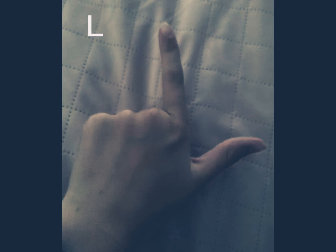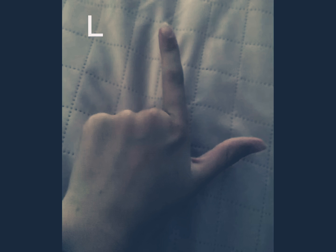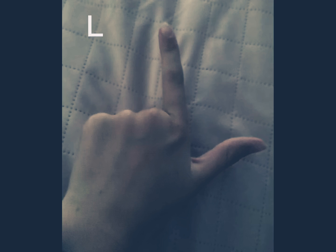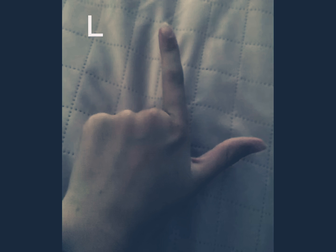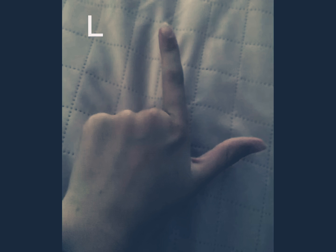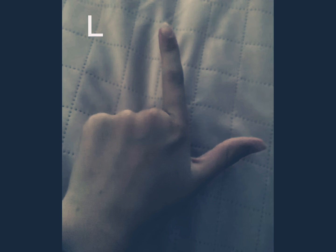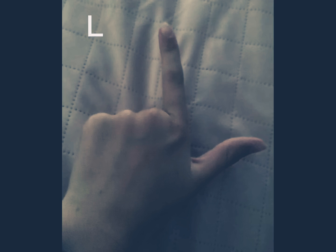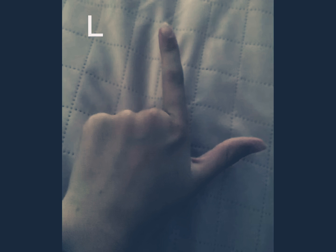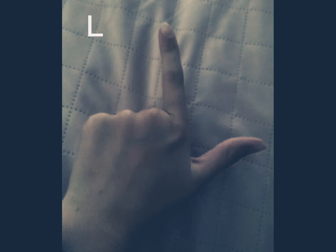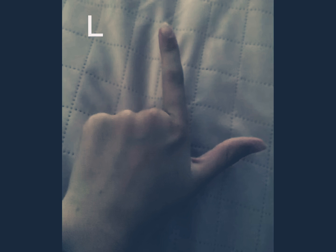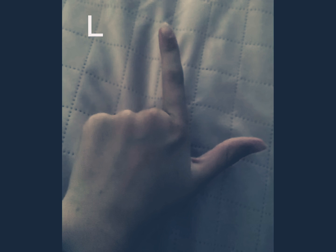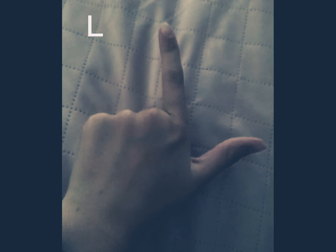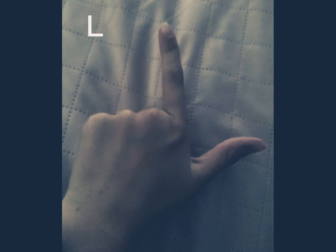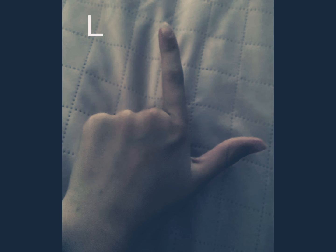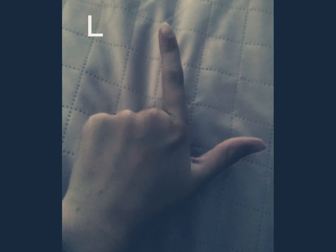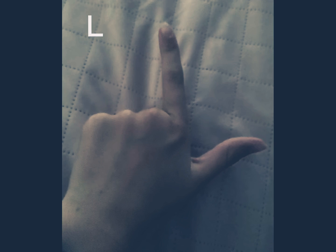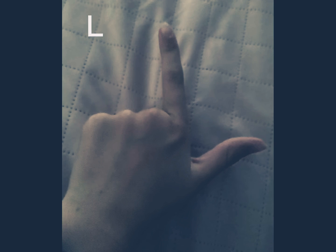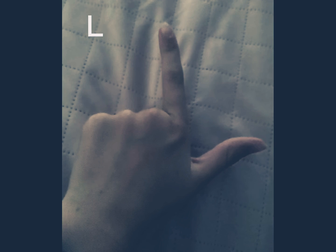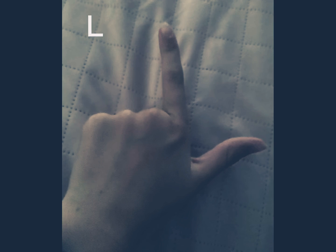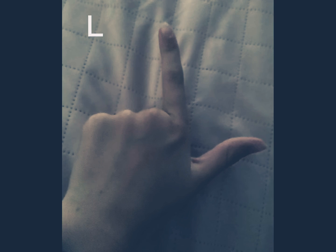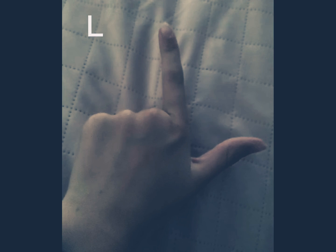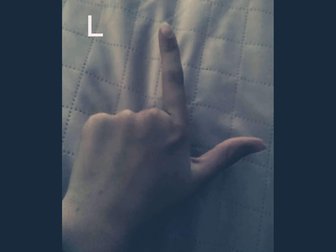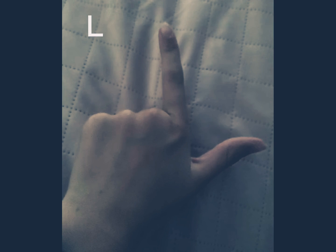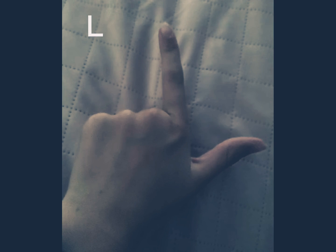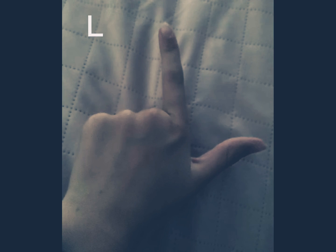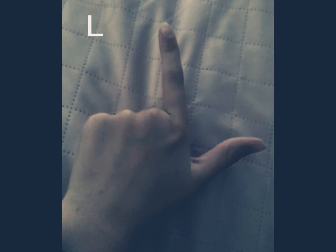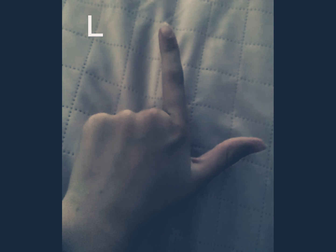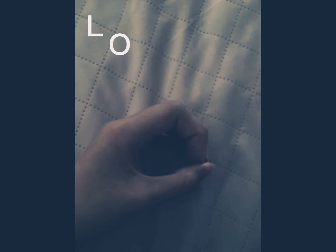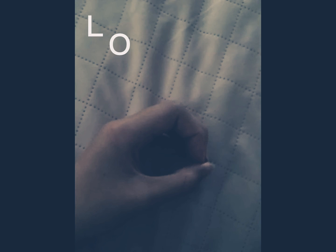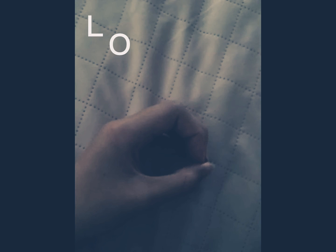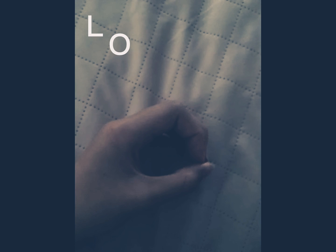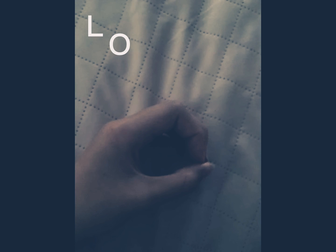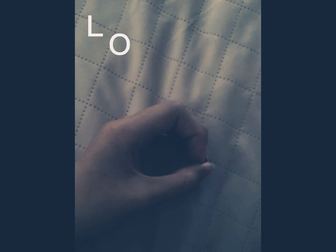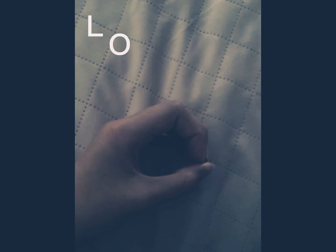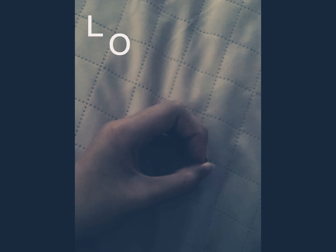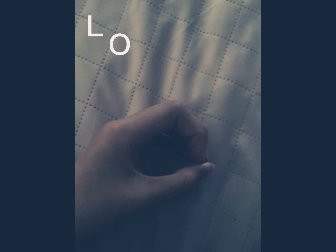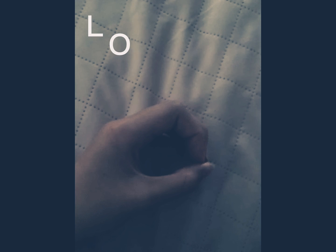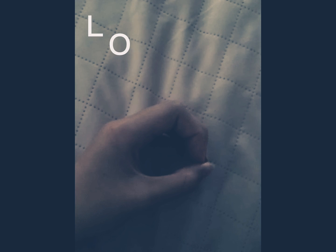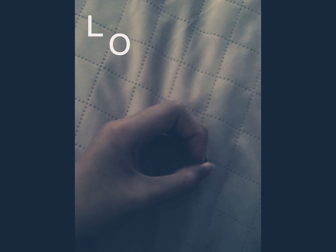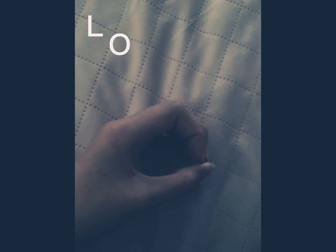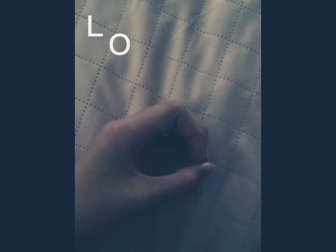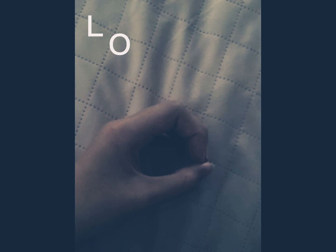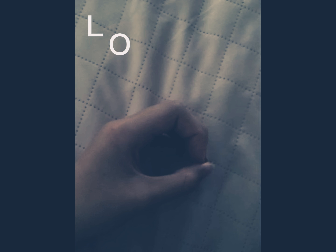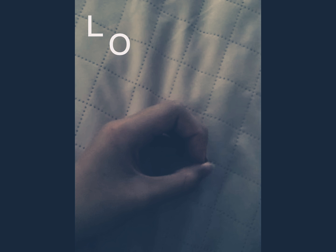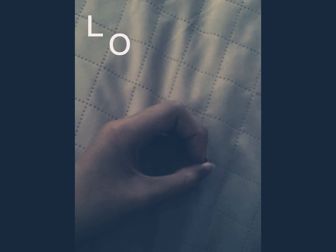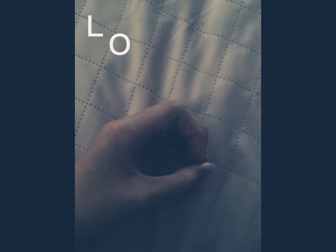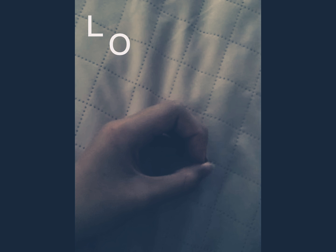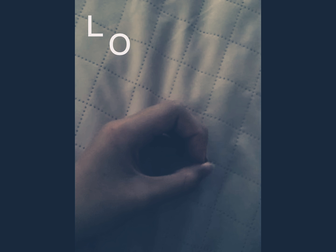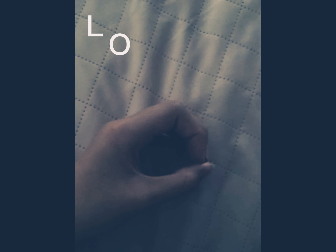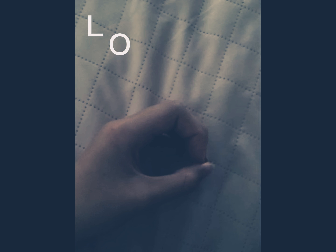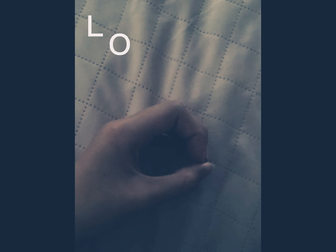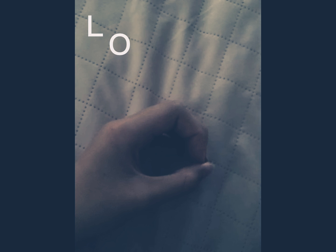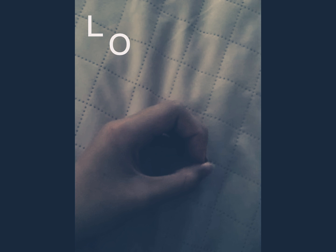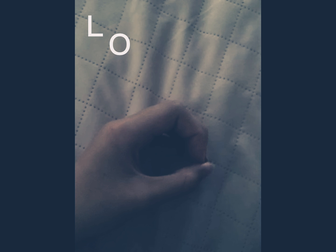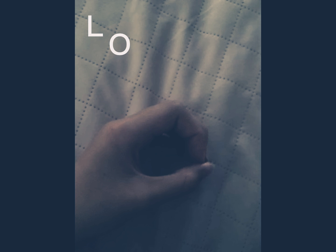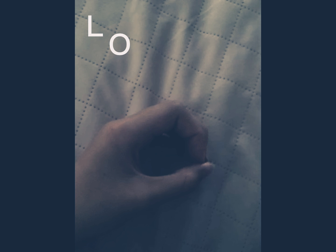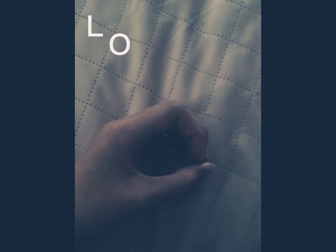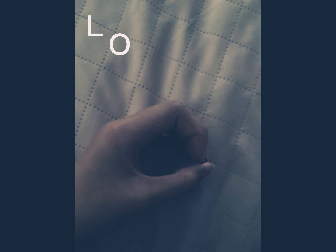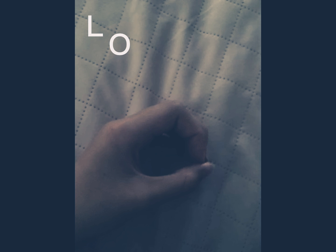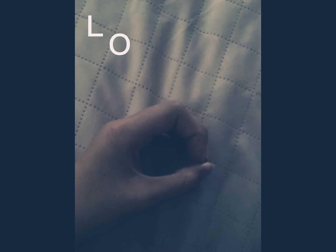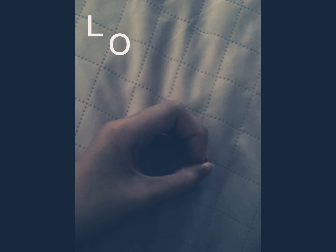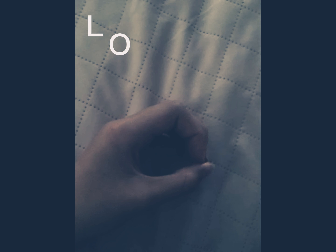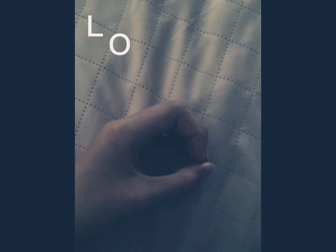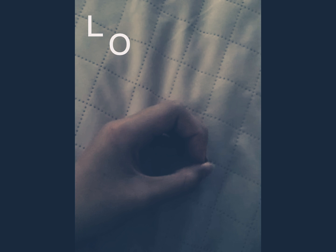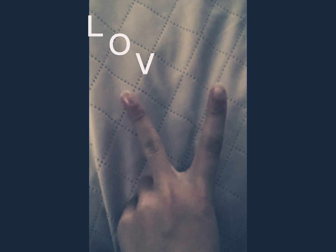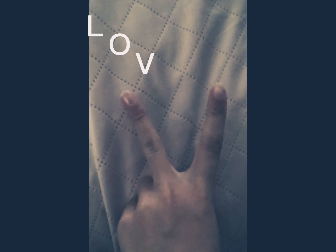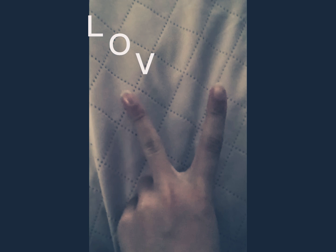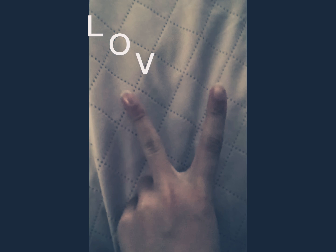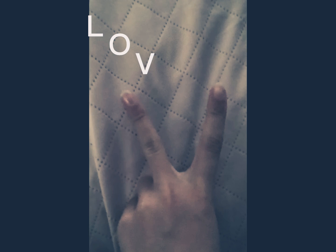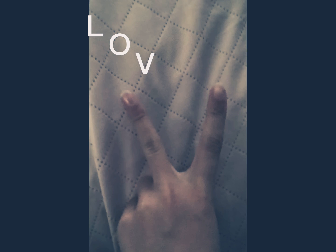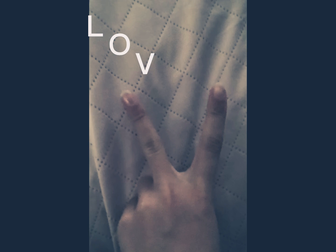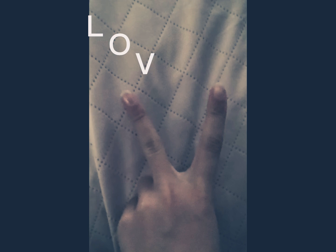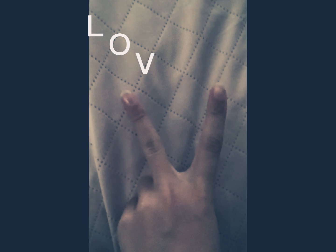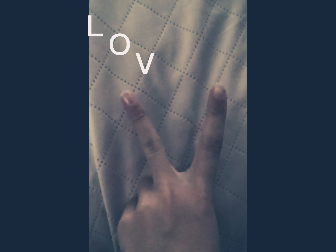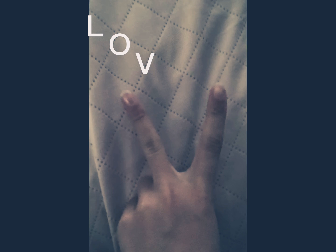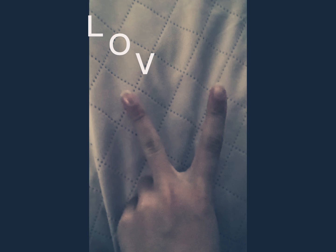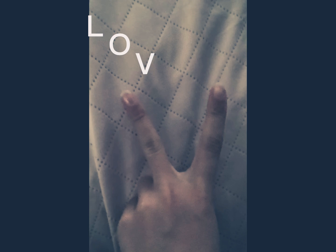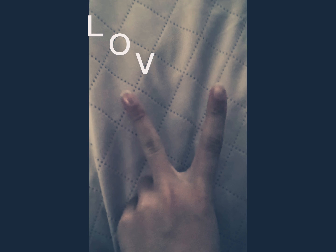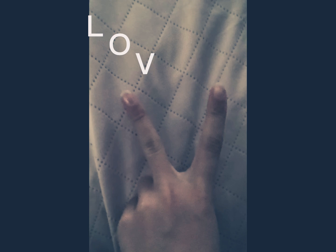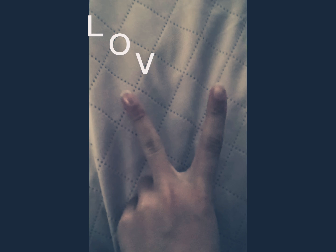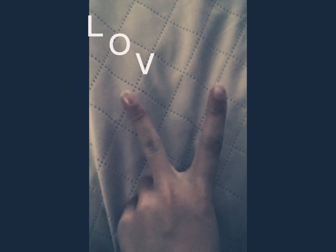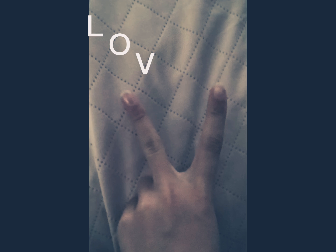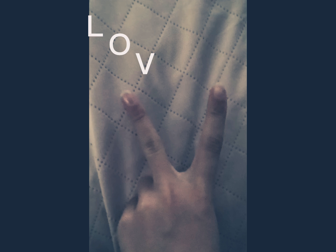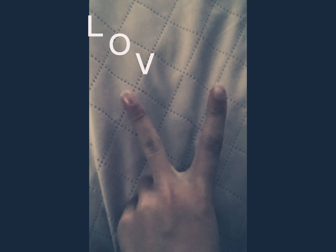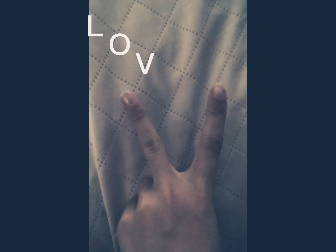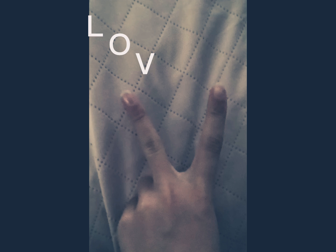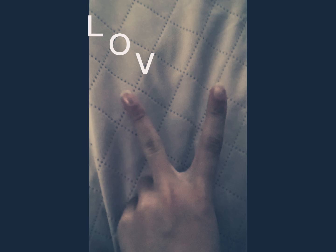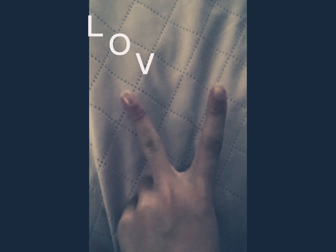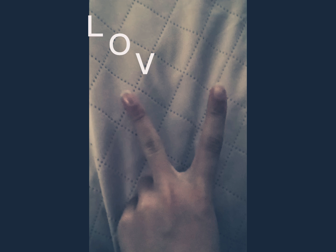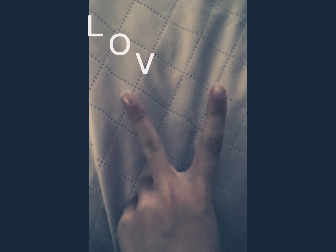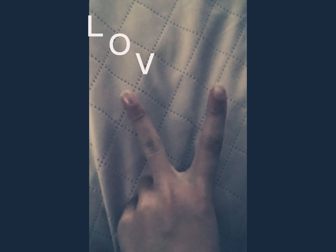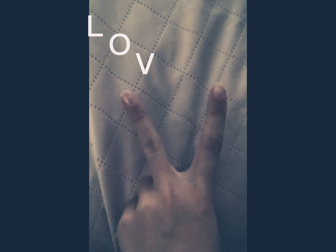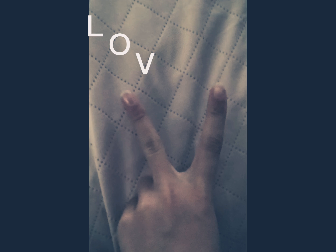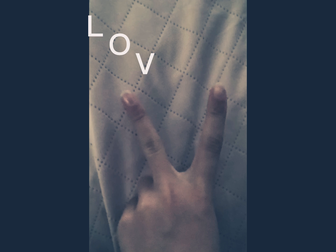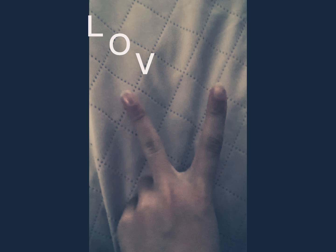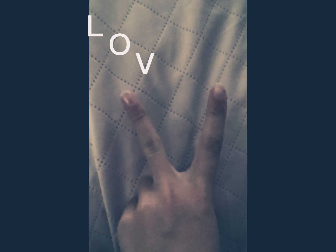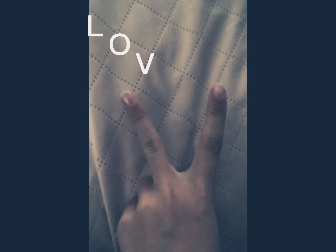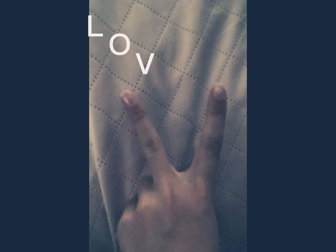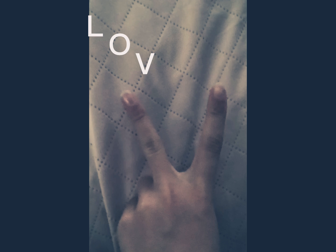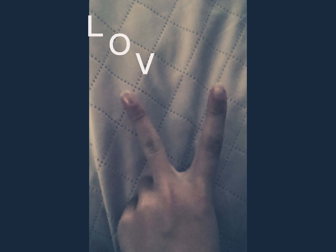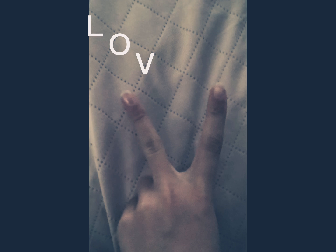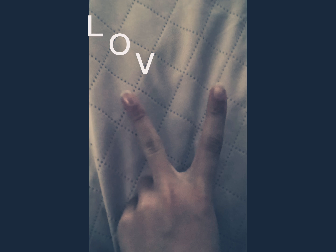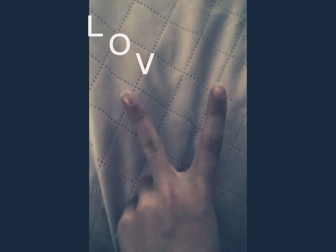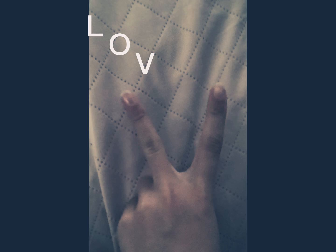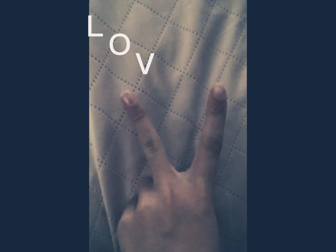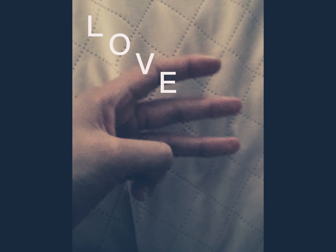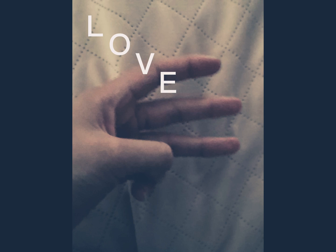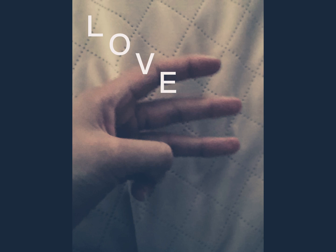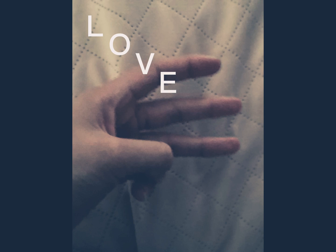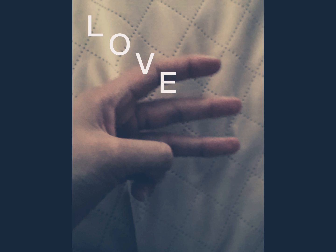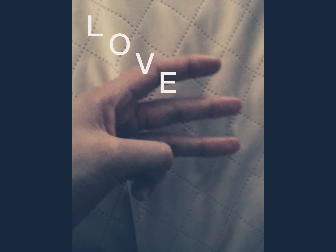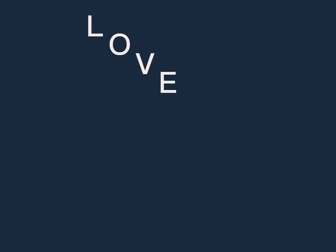LOVE